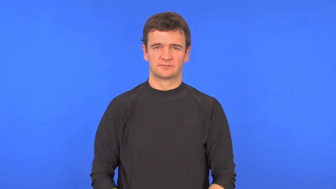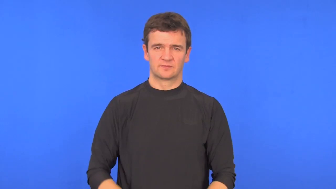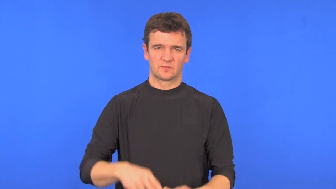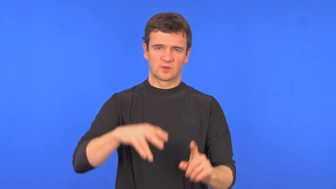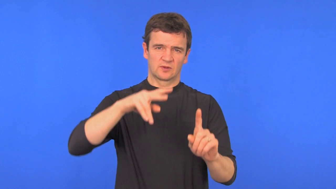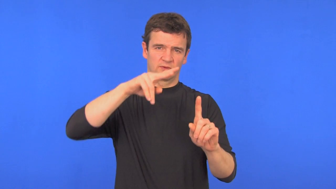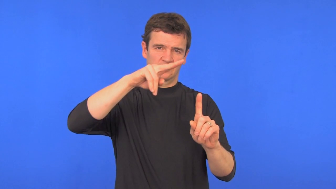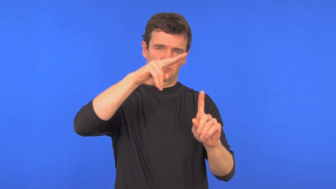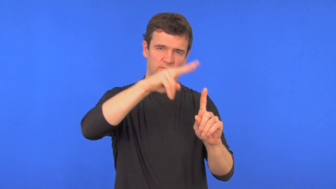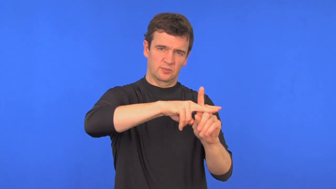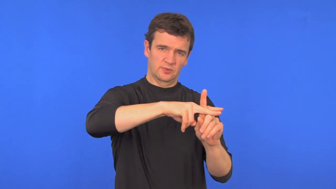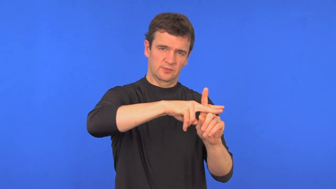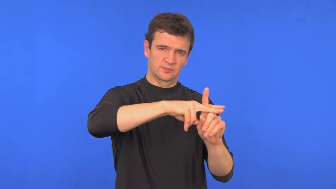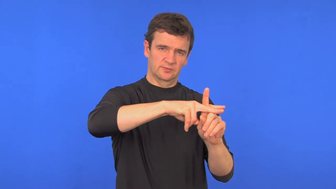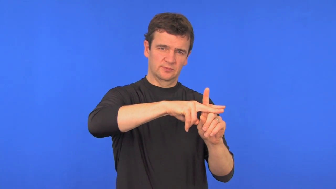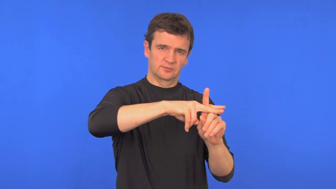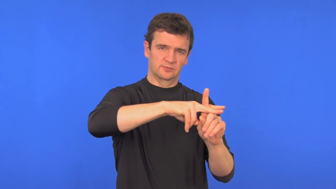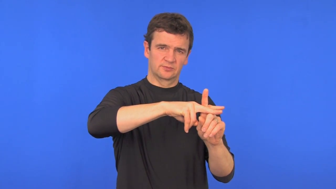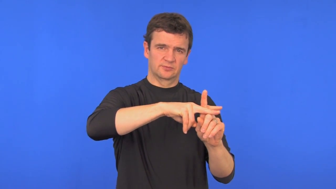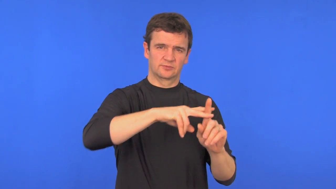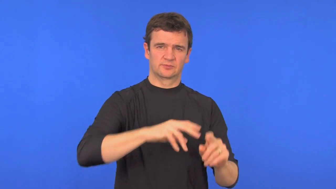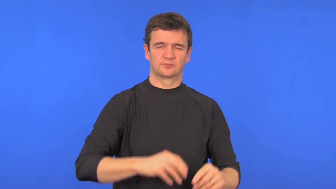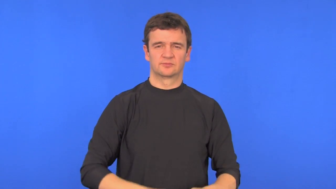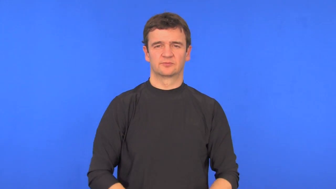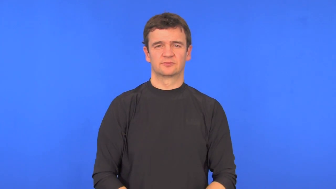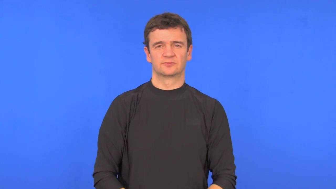BOOK